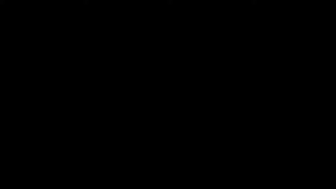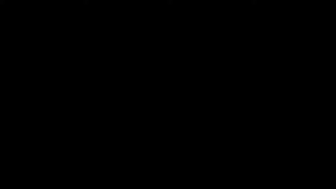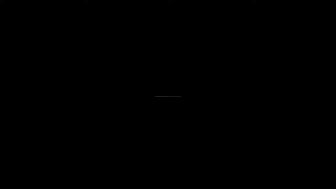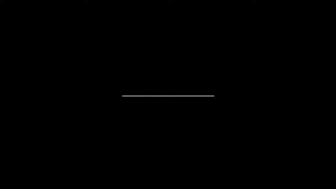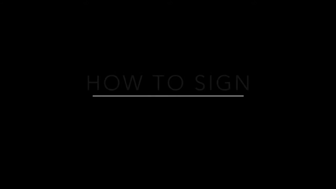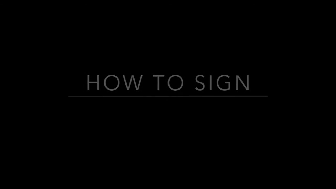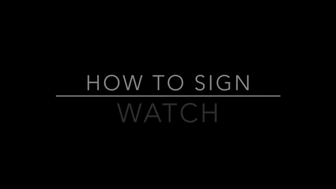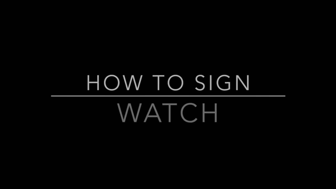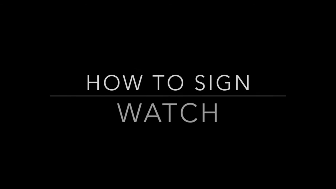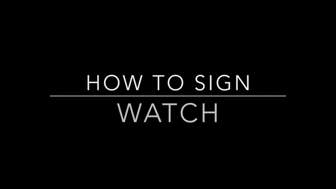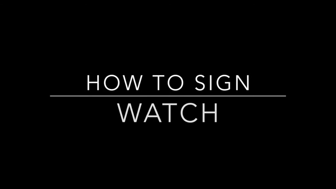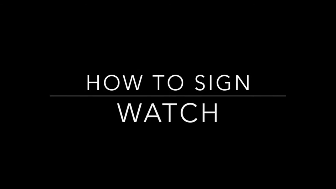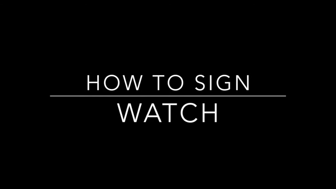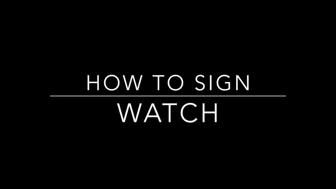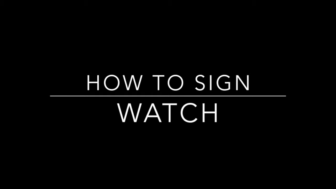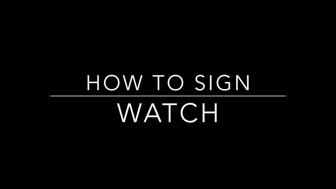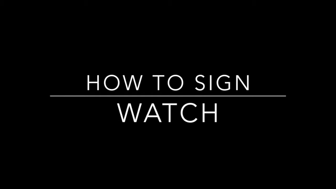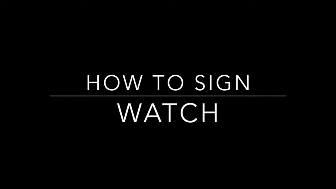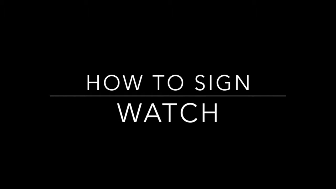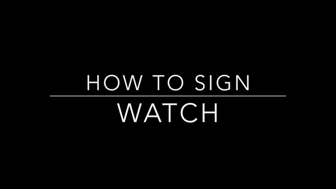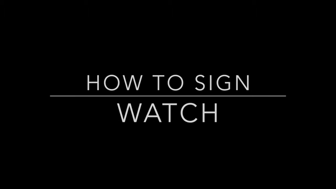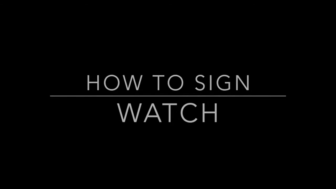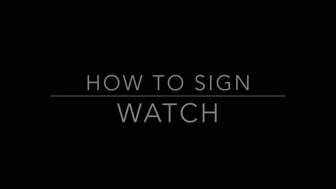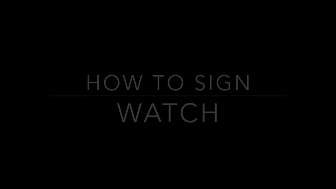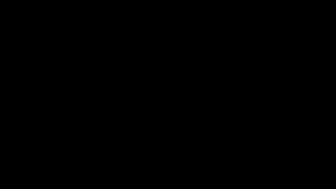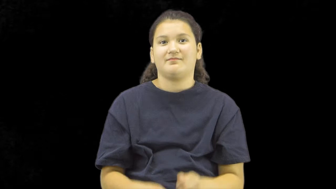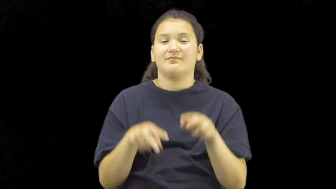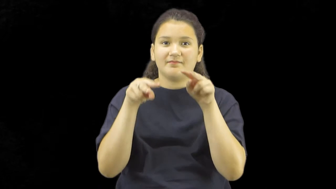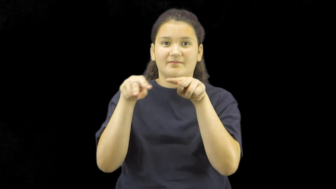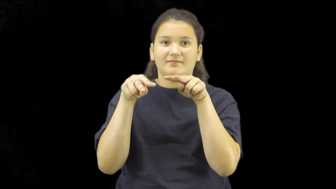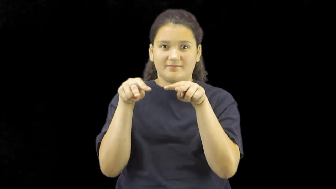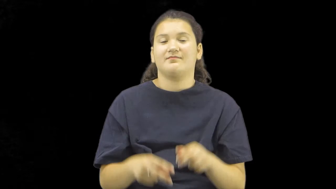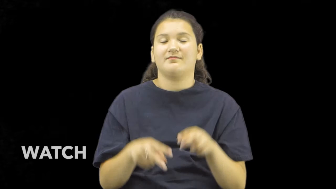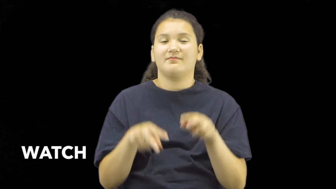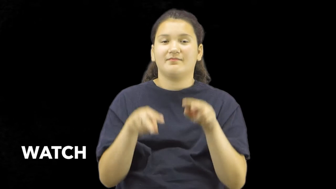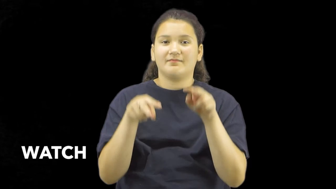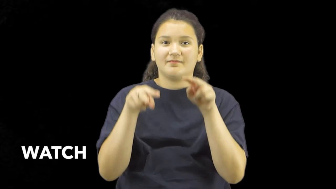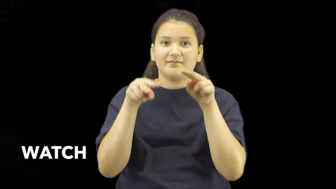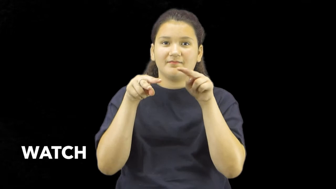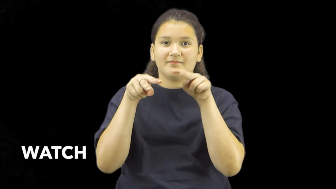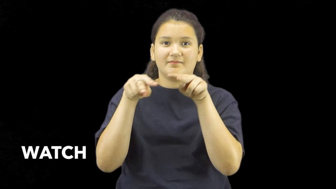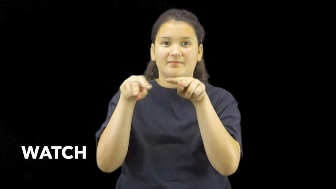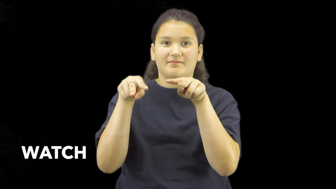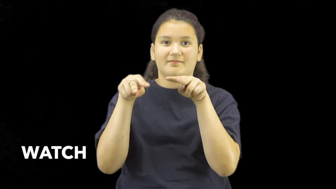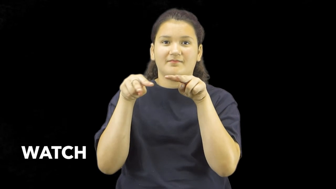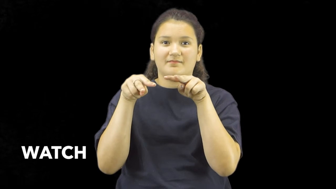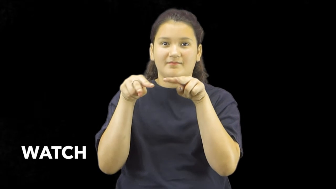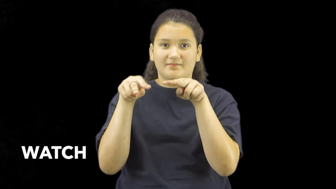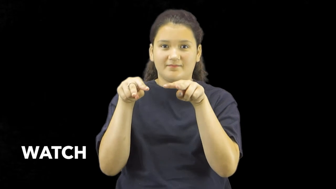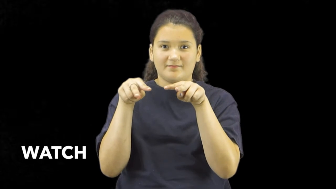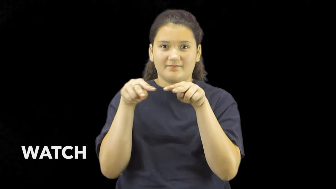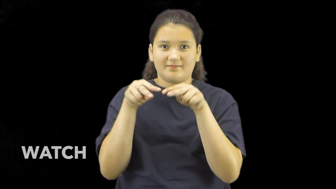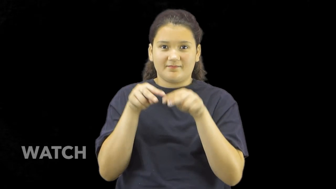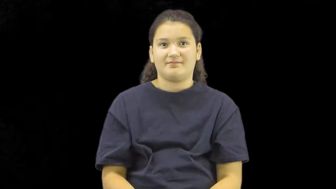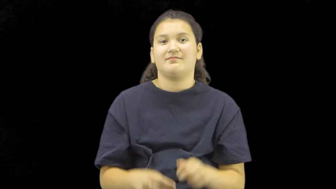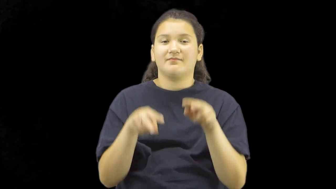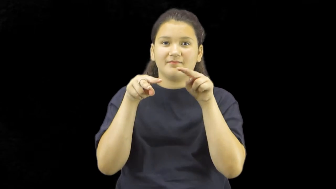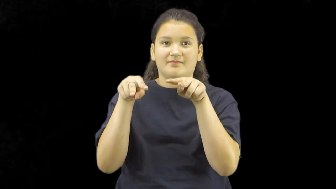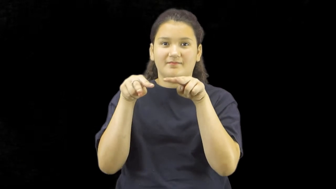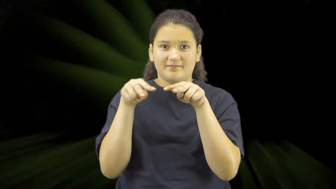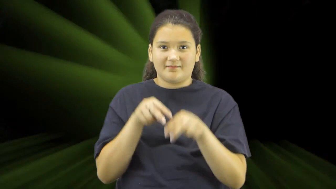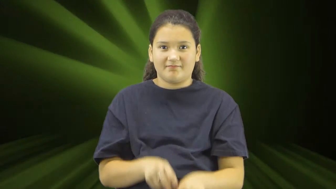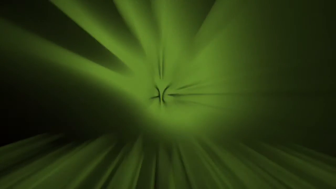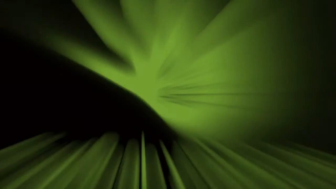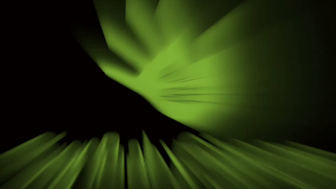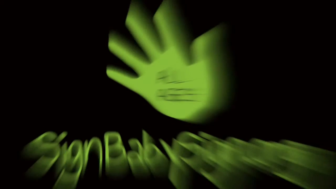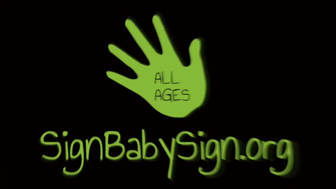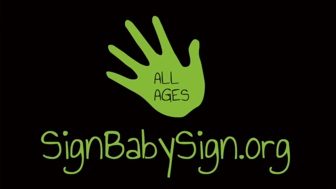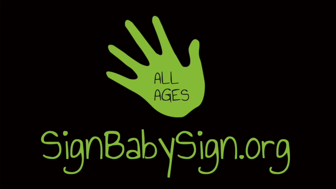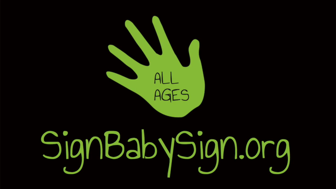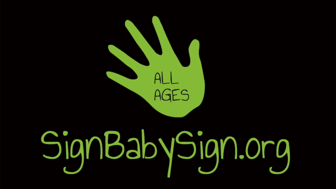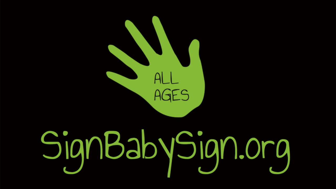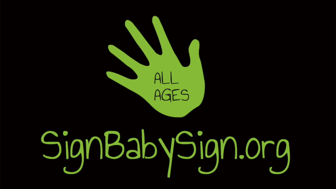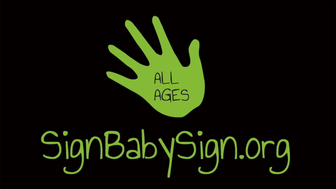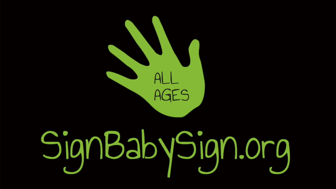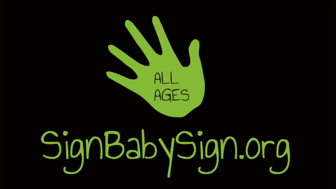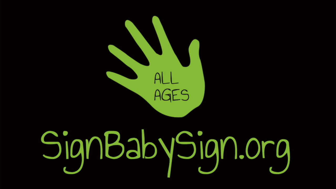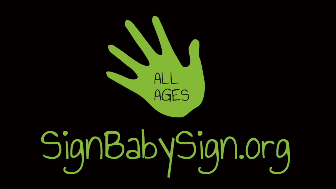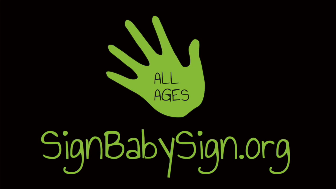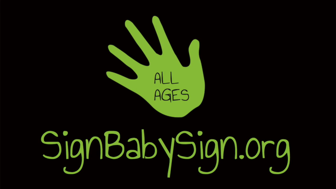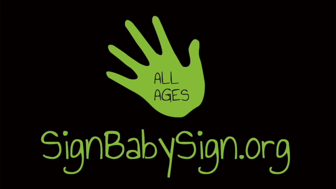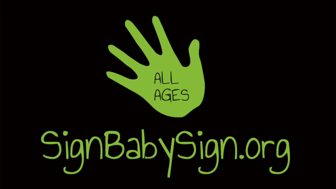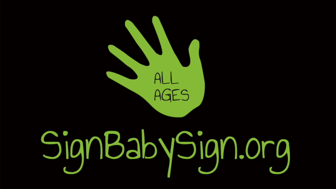Watch